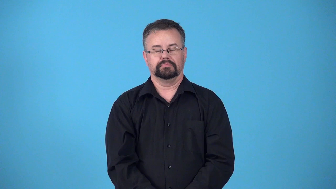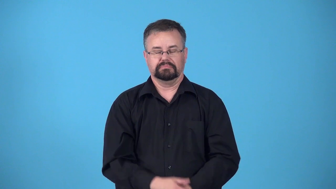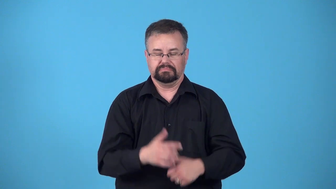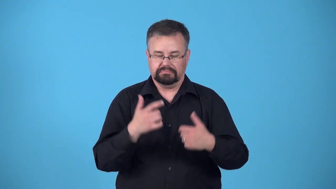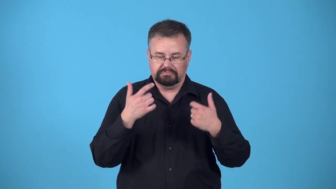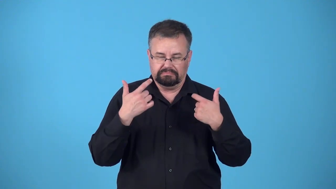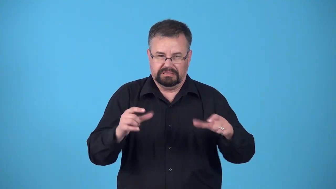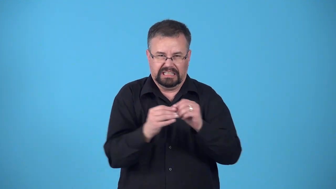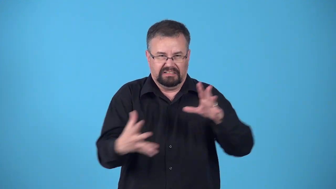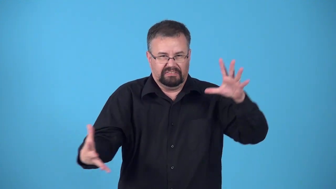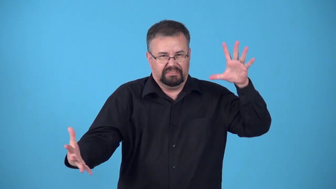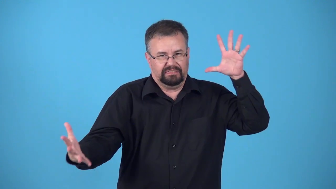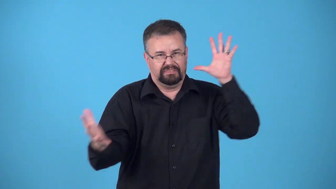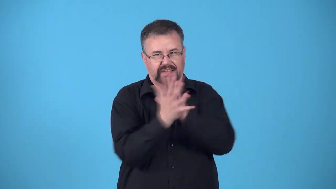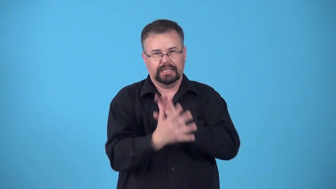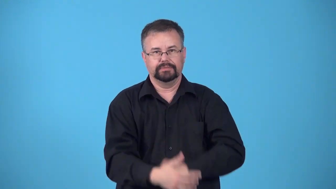war of words